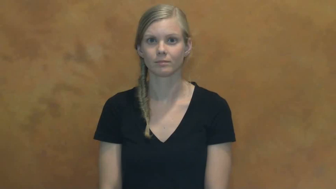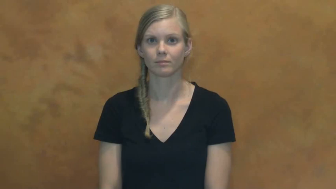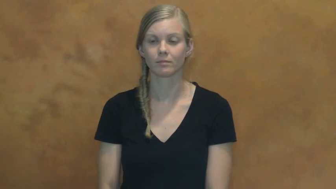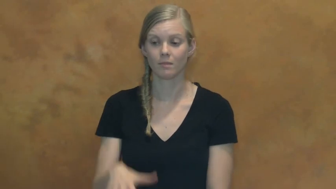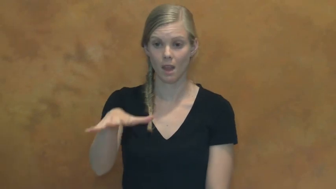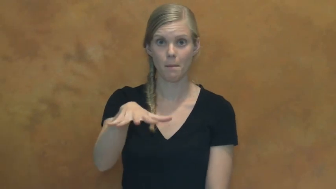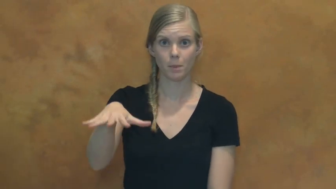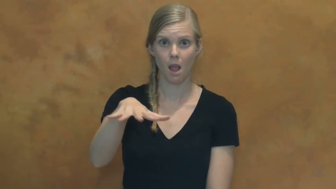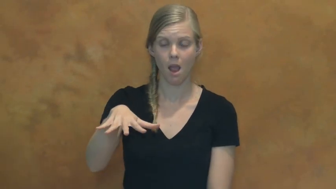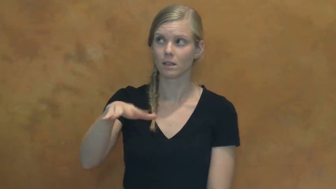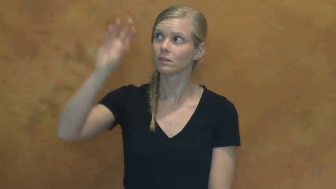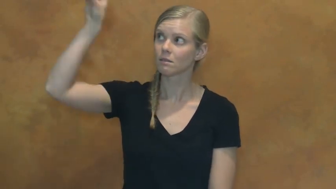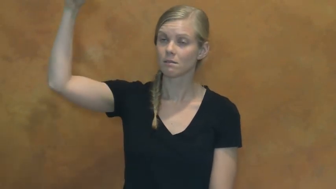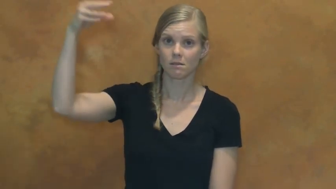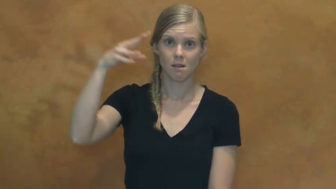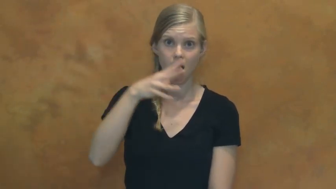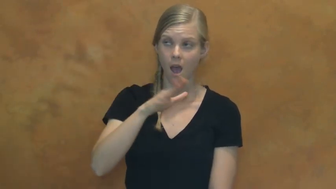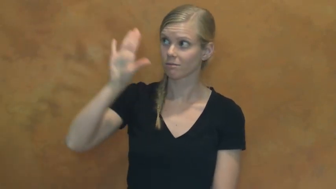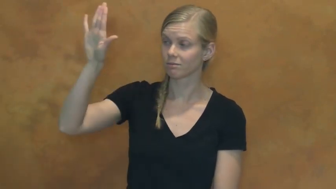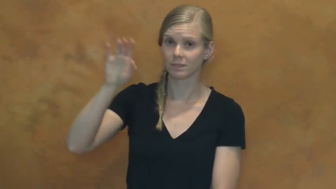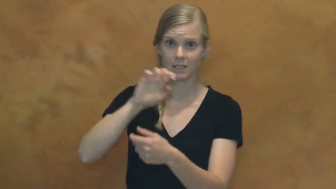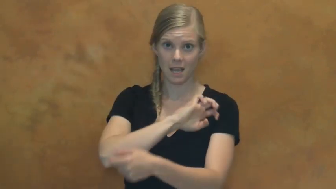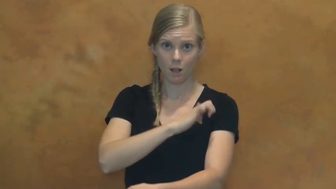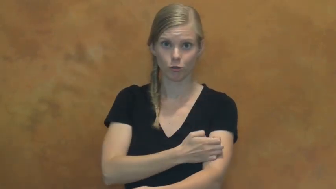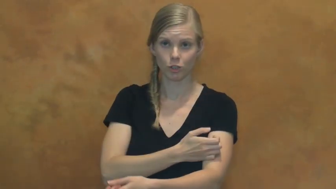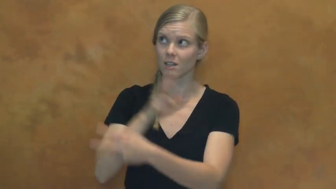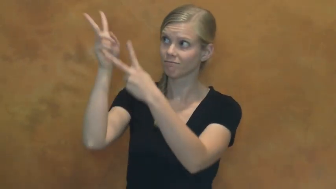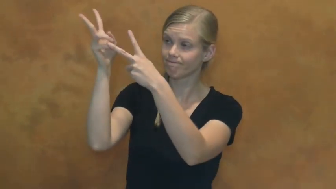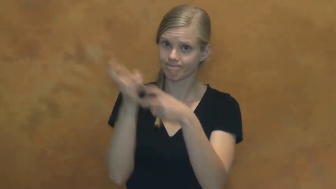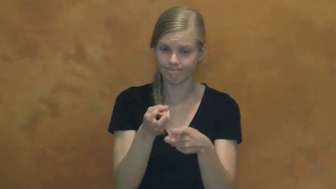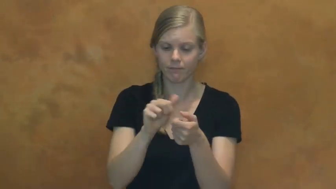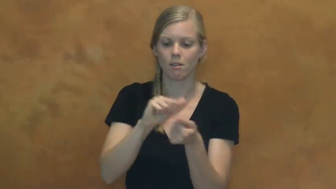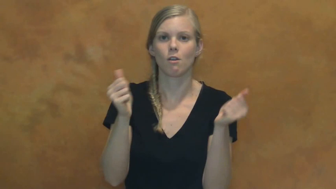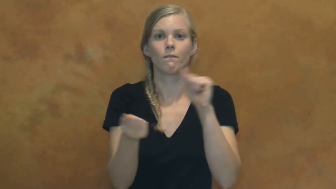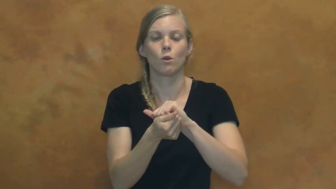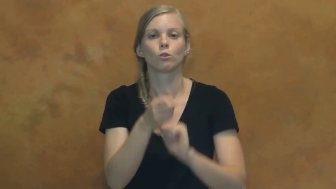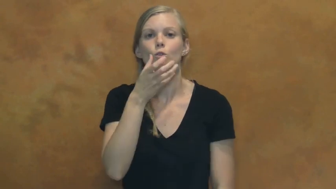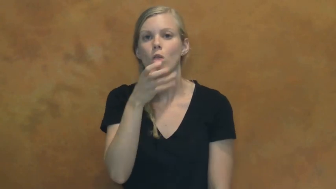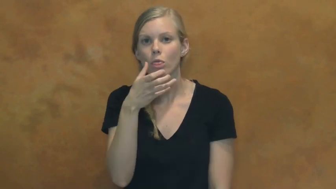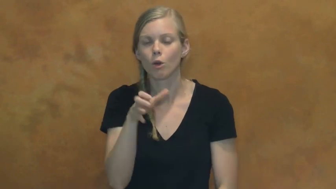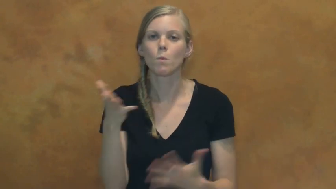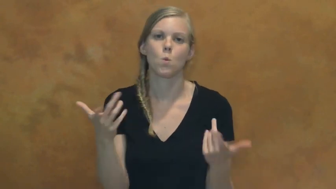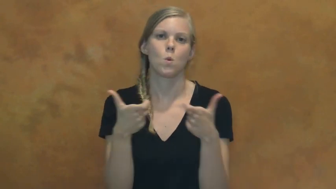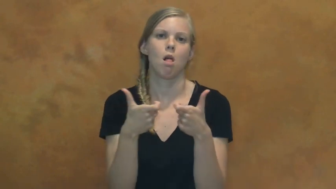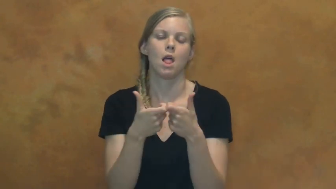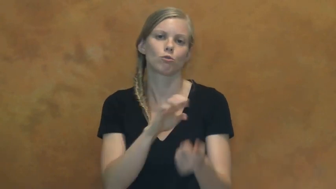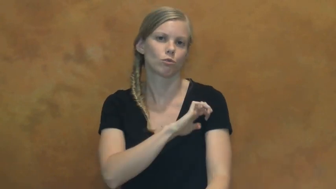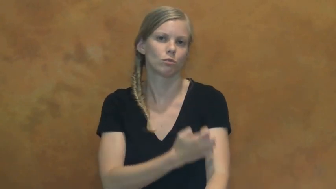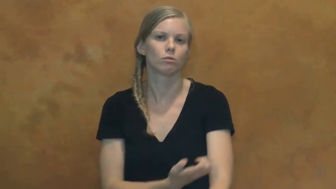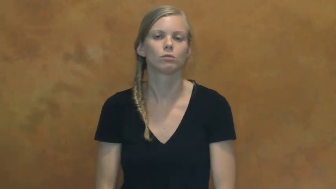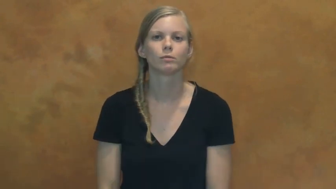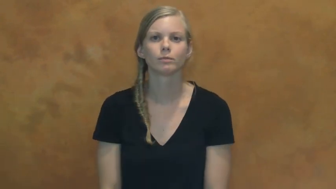solar power station